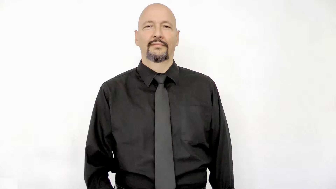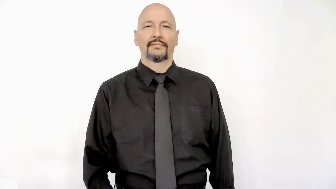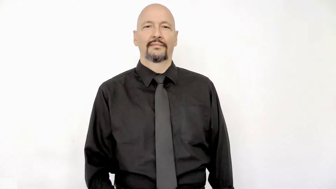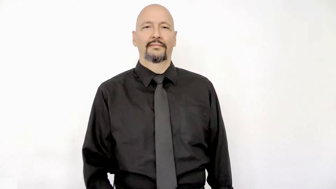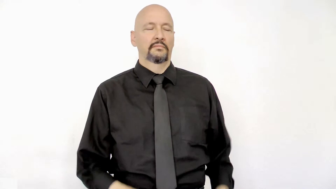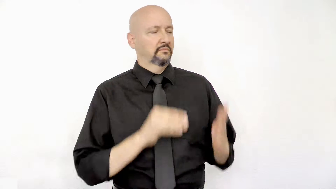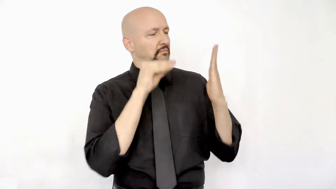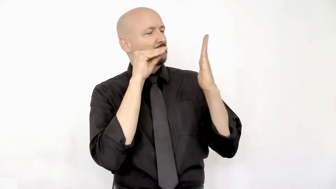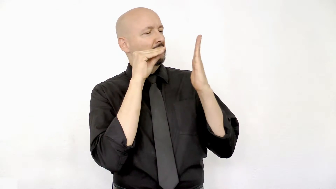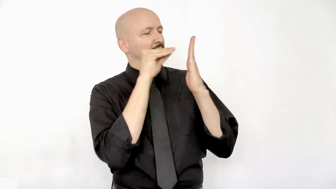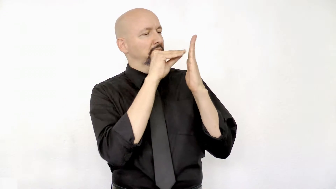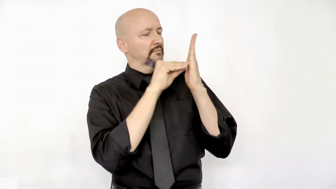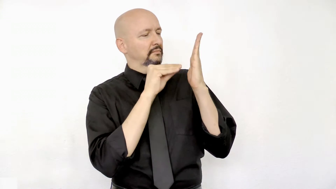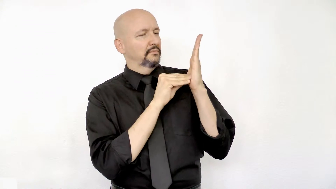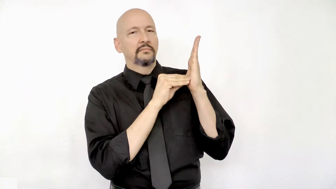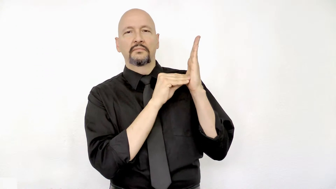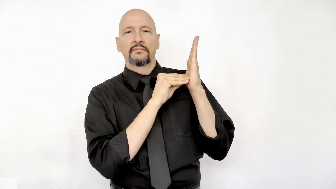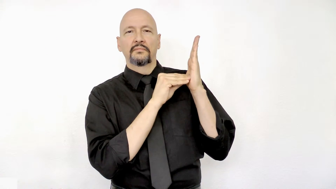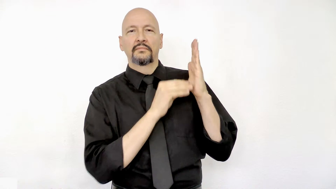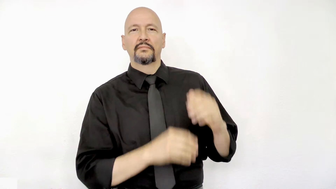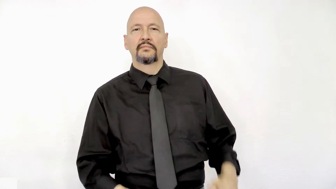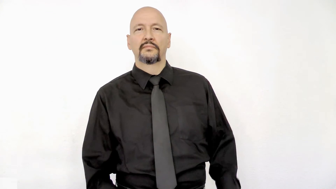to list